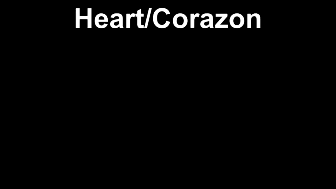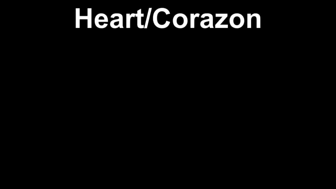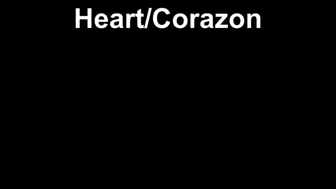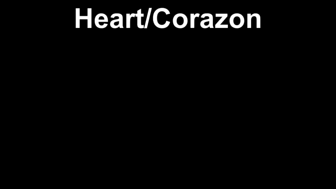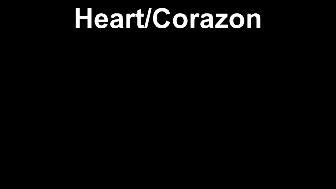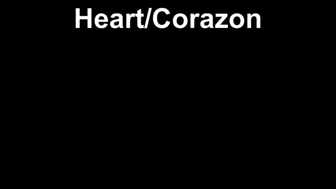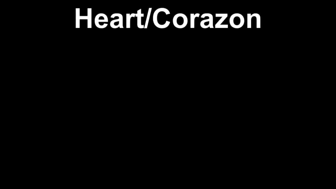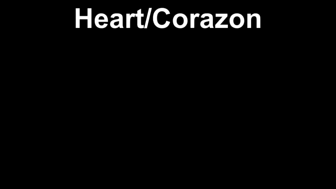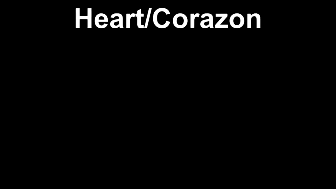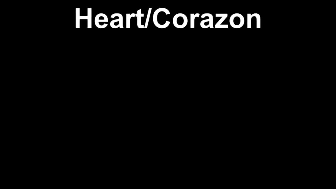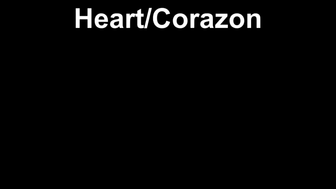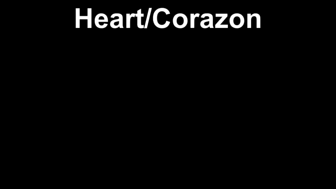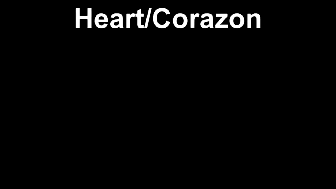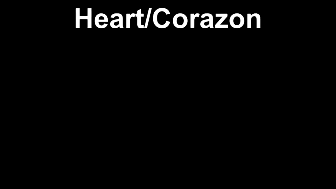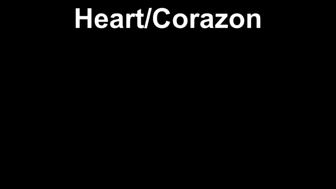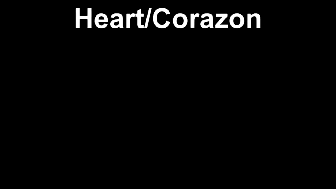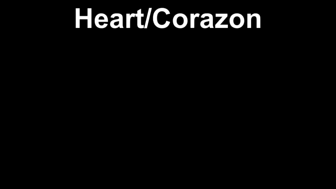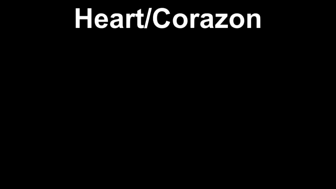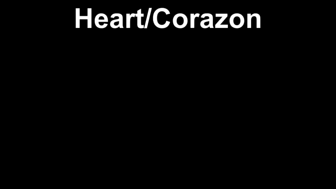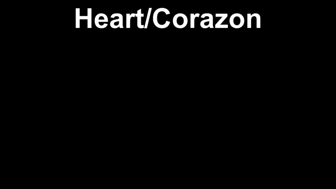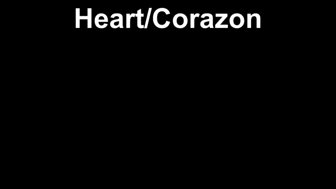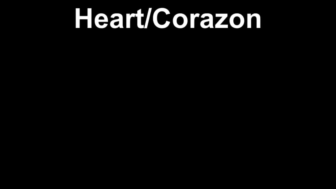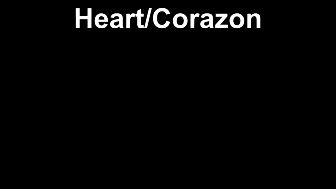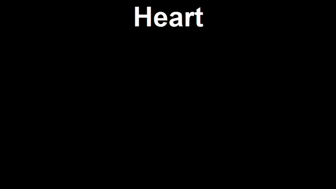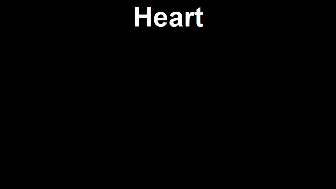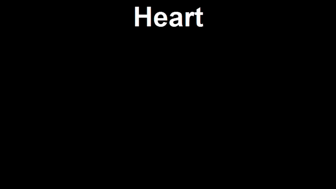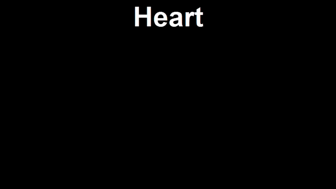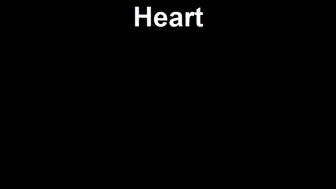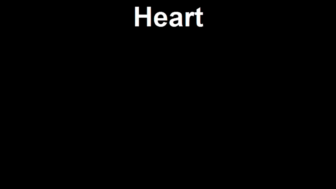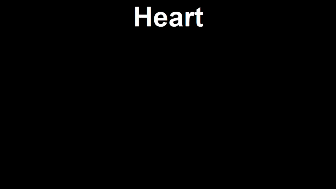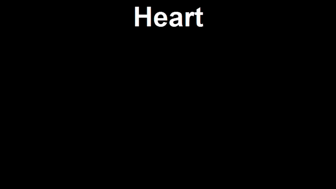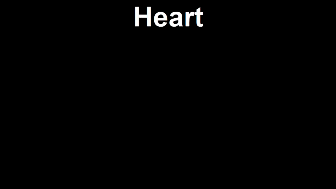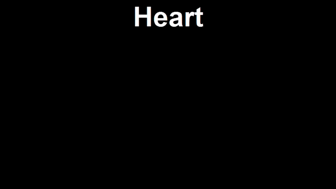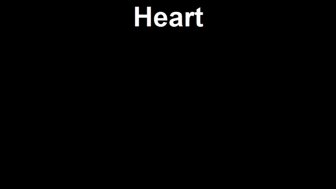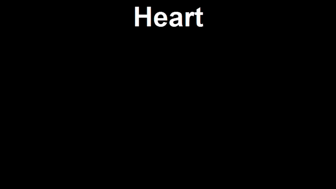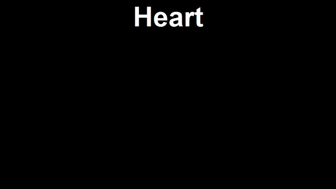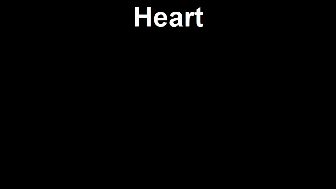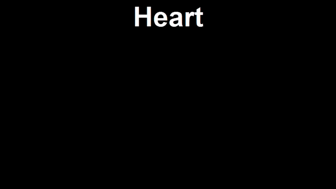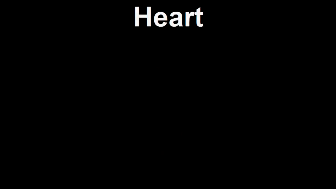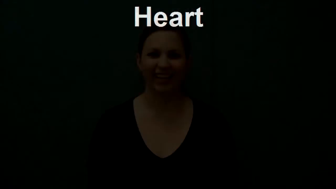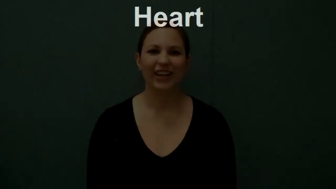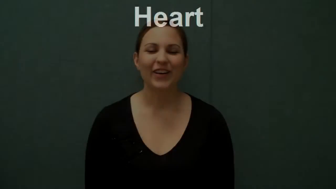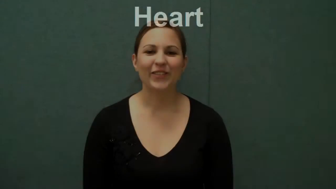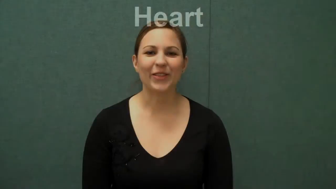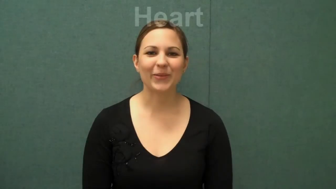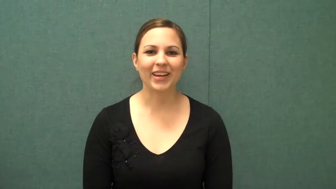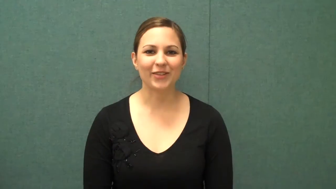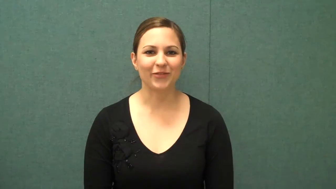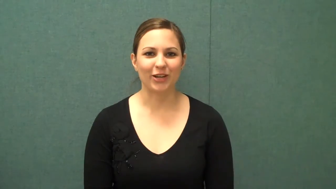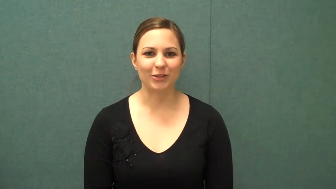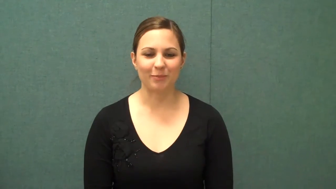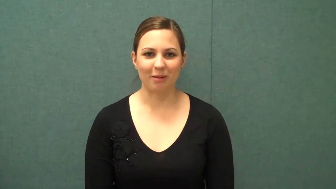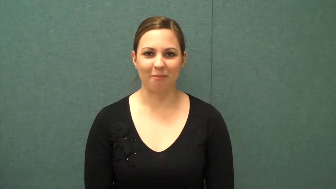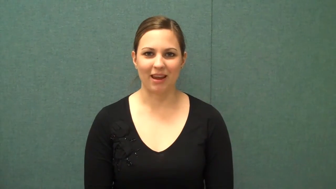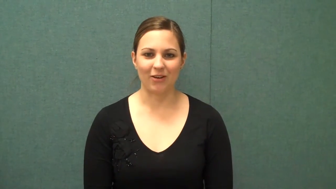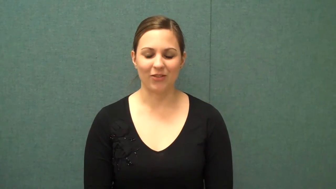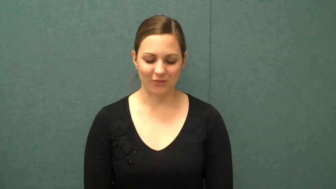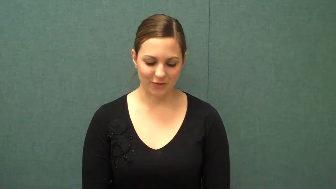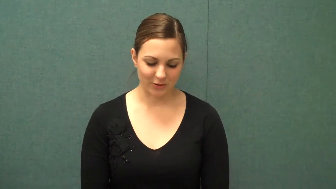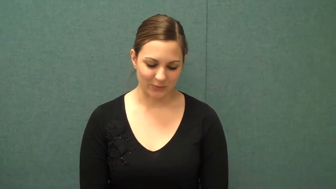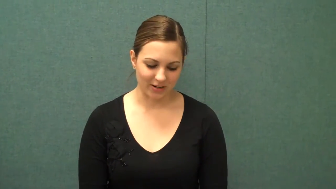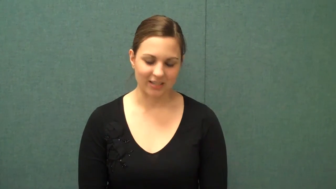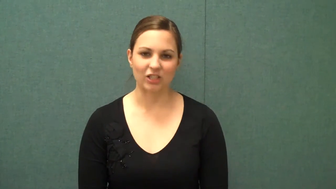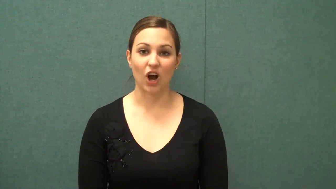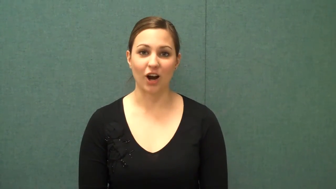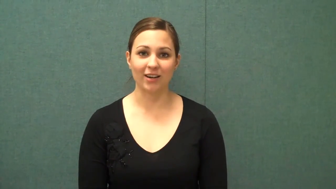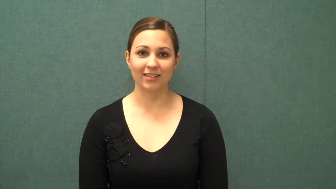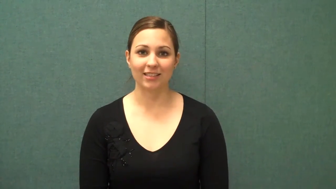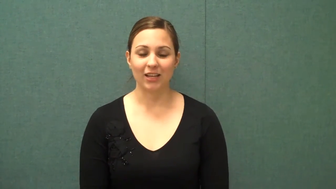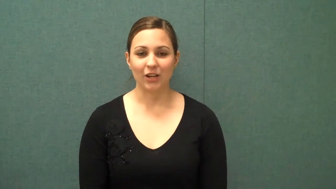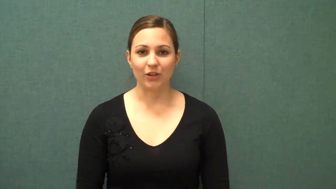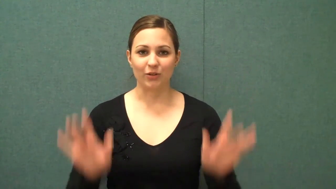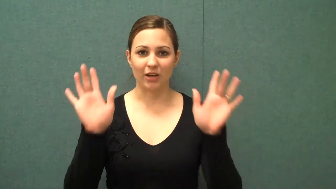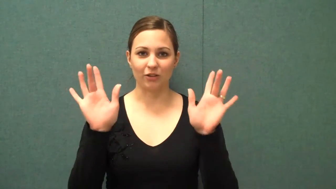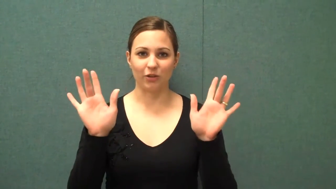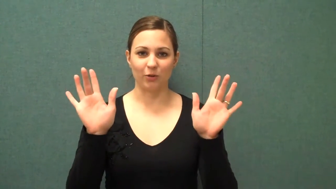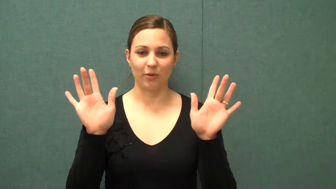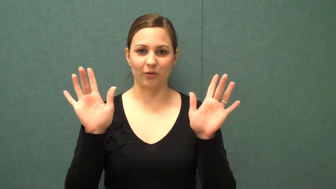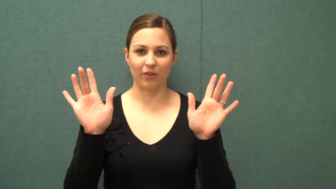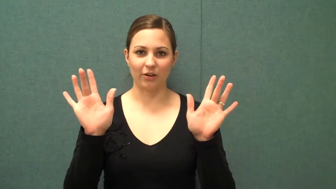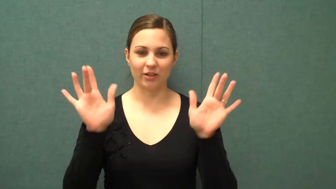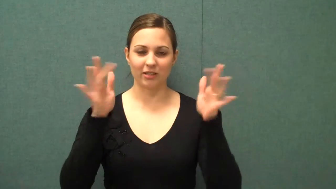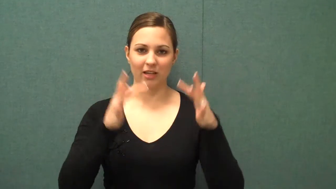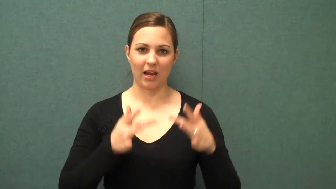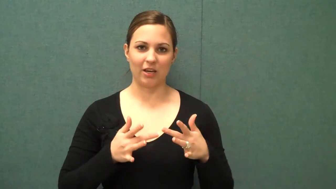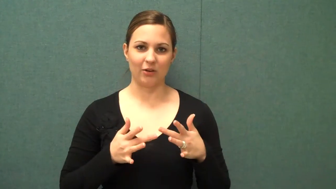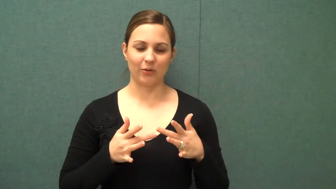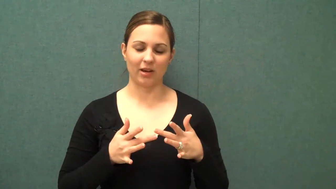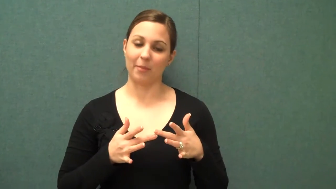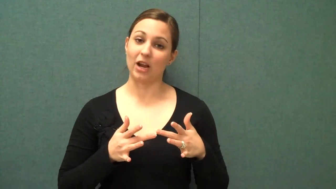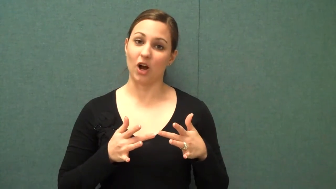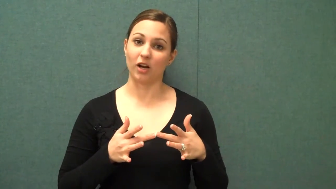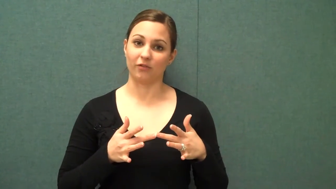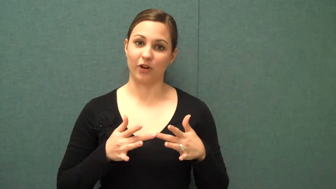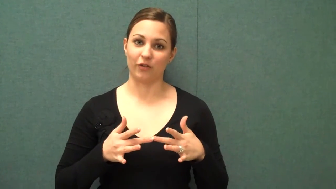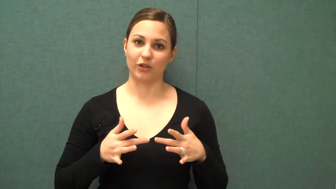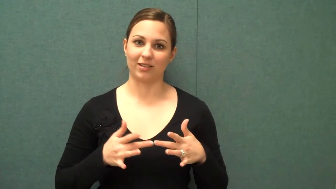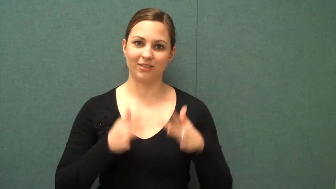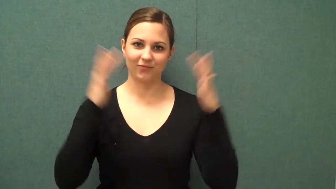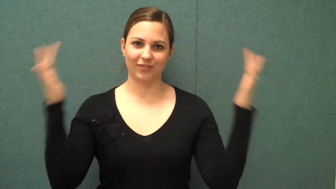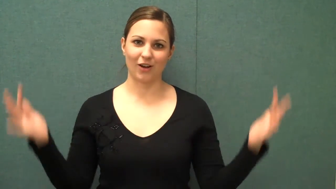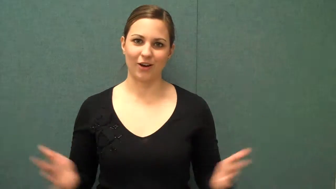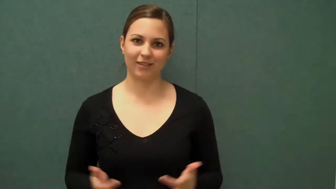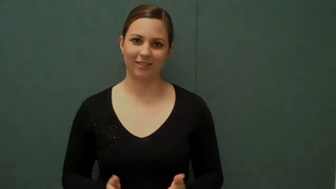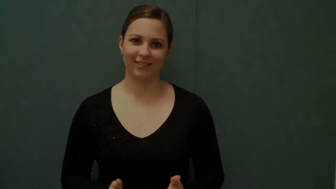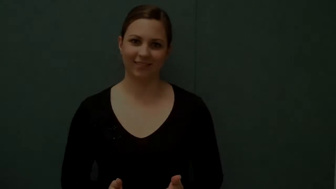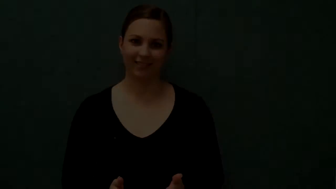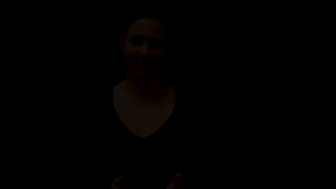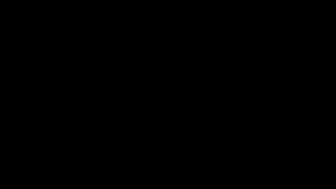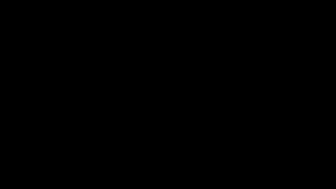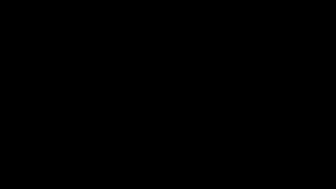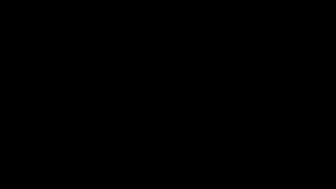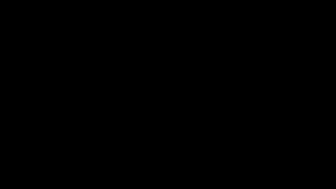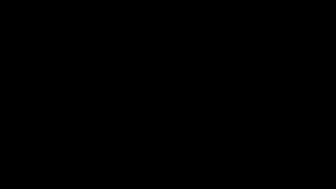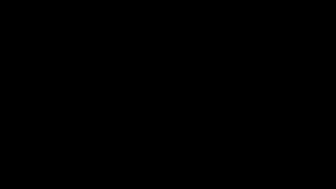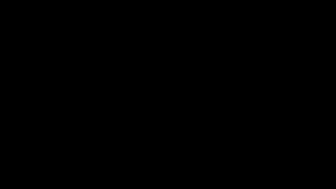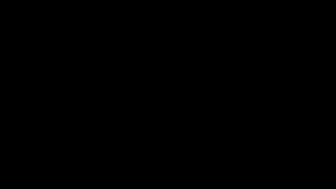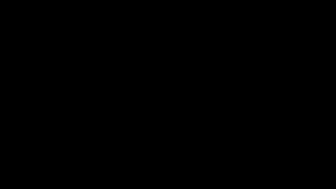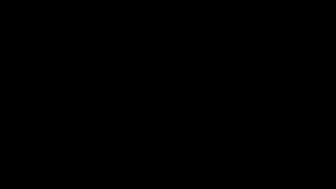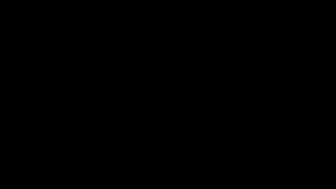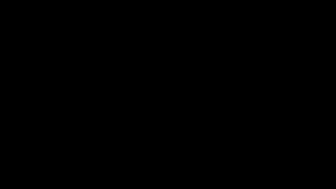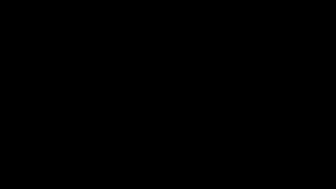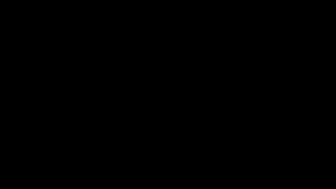Heart